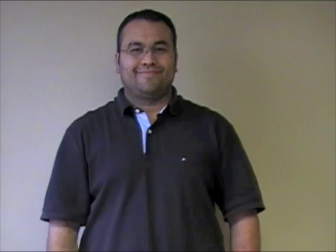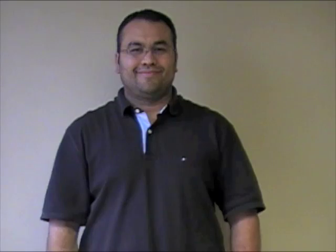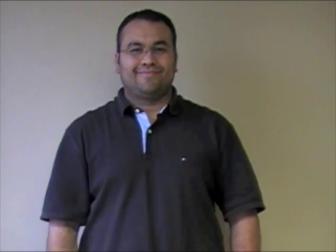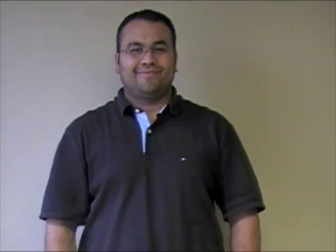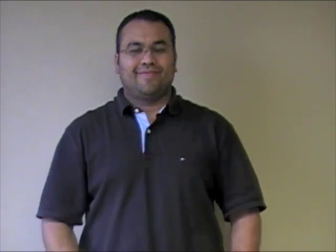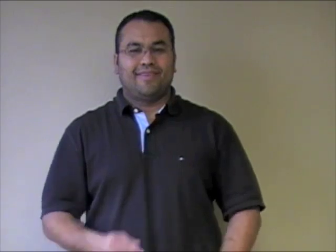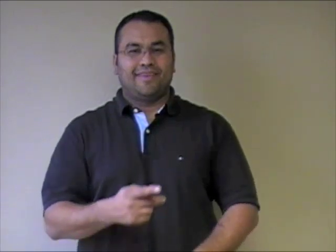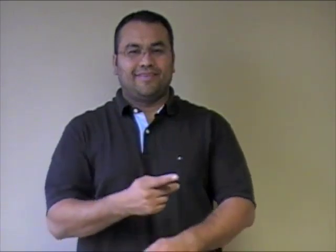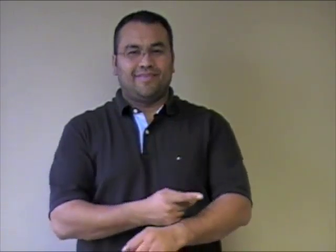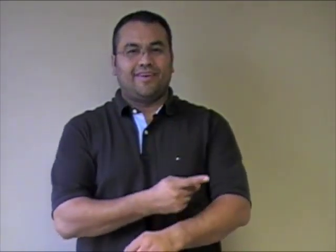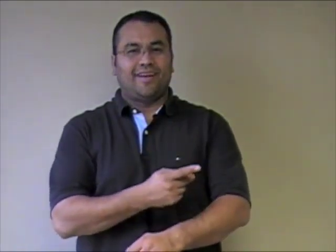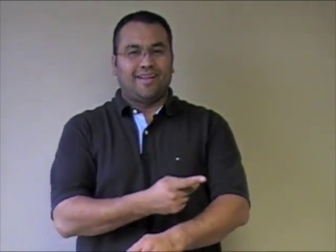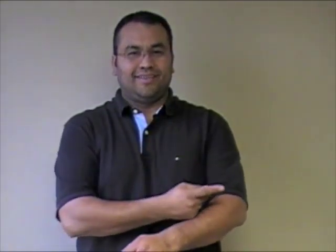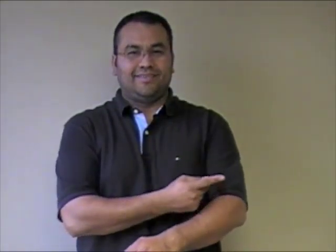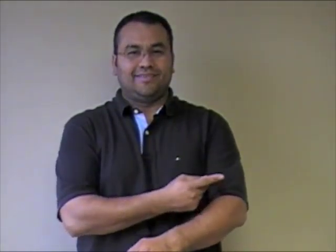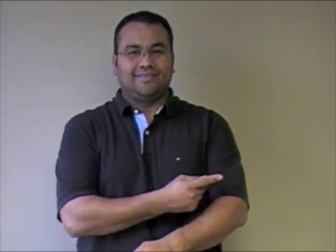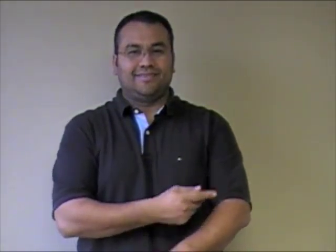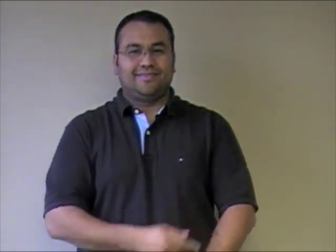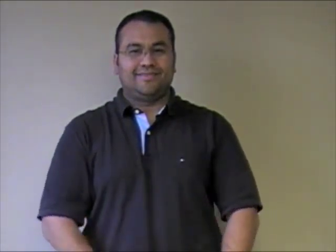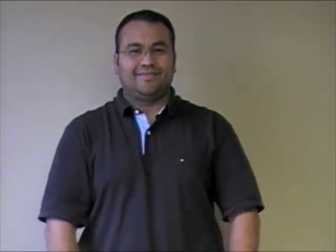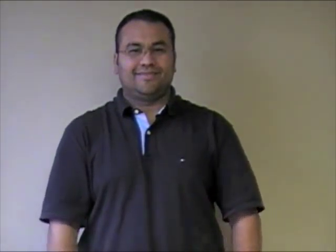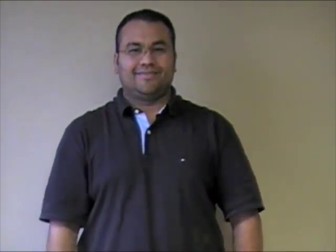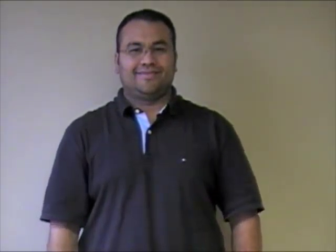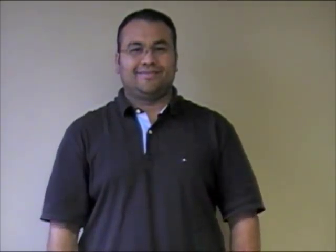Faeroe Islands